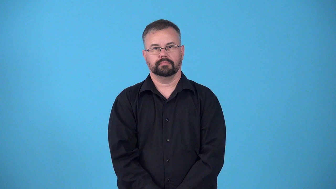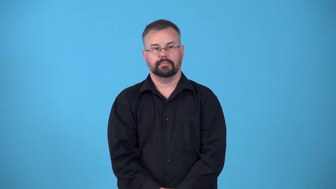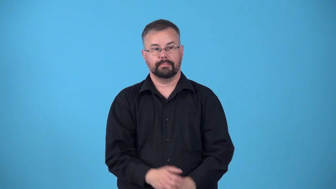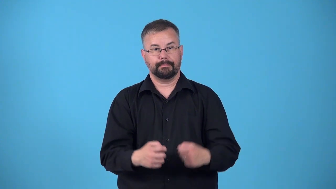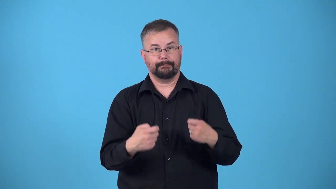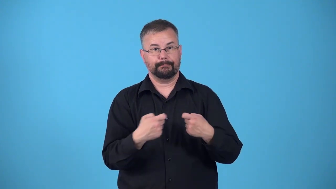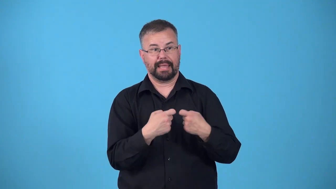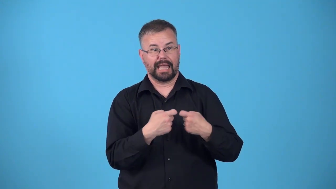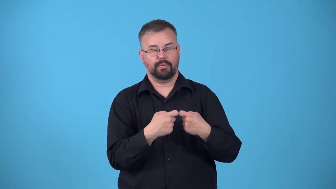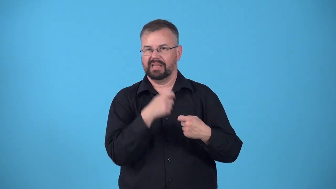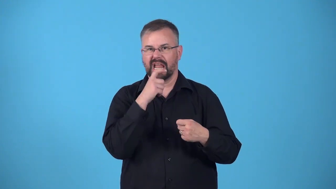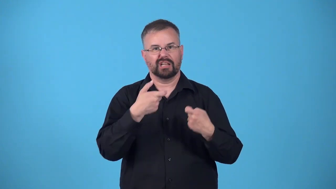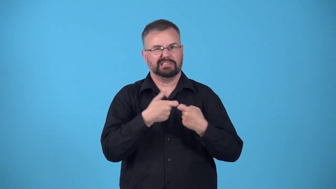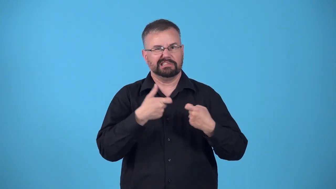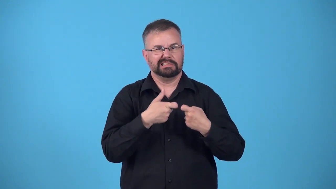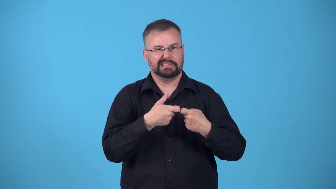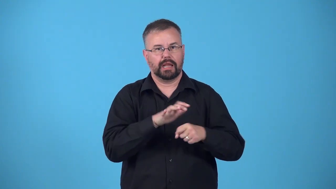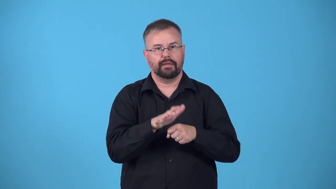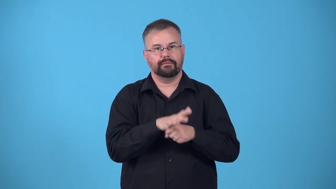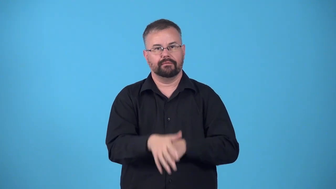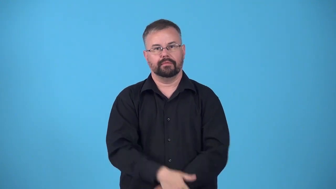undercharge battery